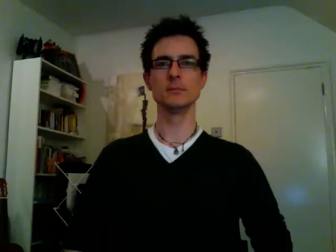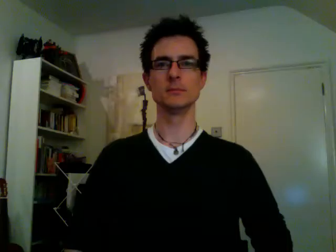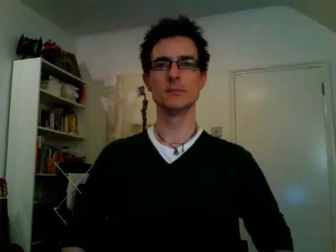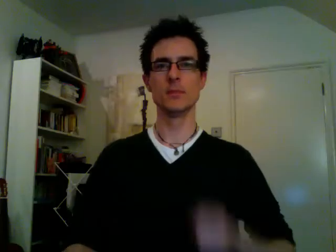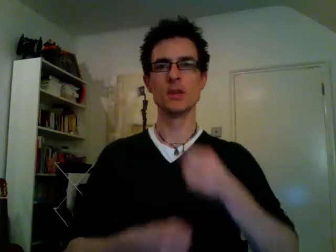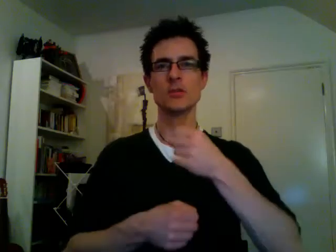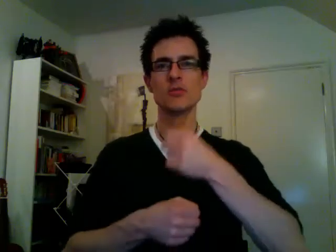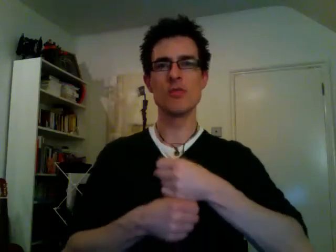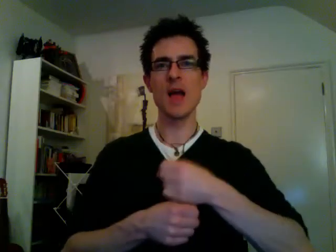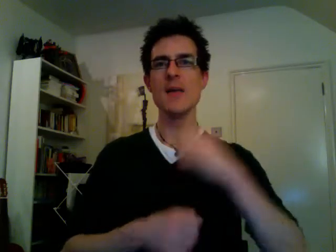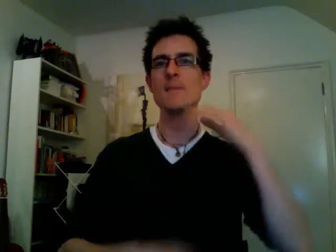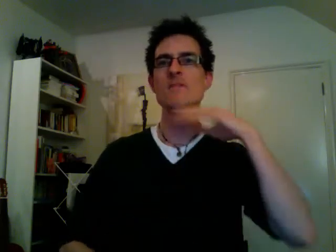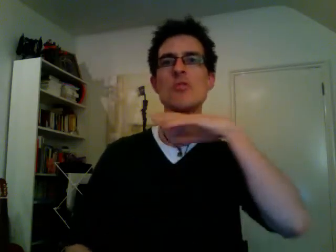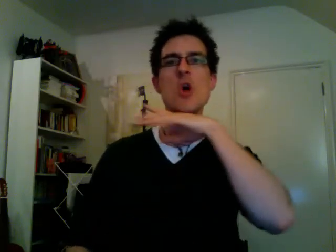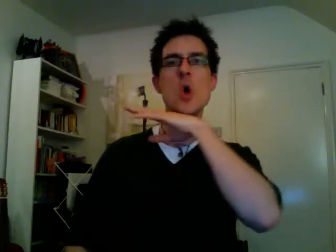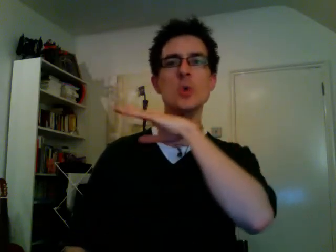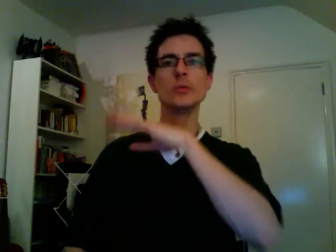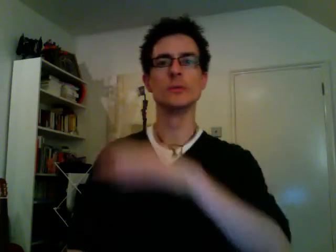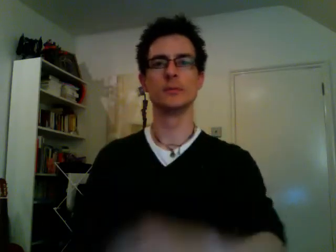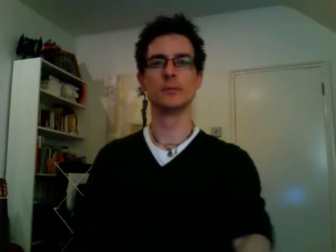grapefuit